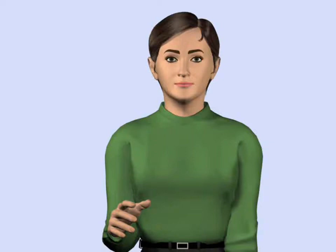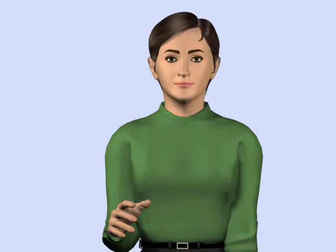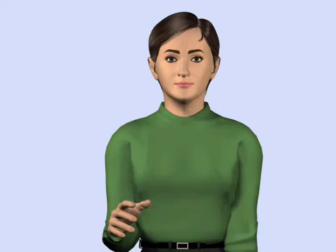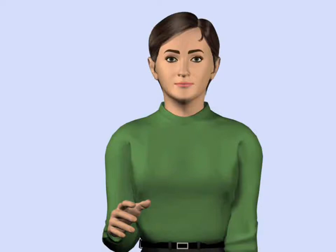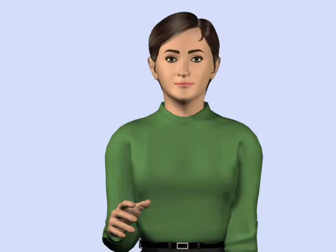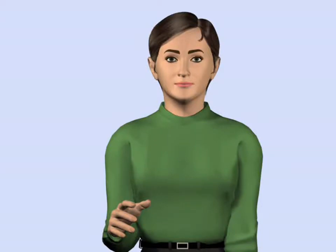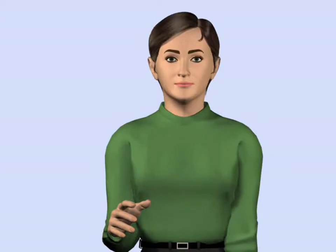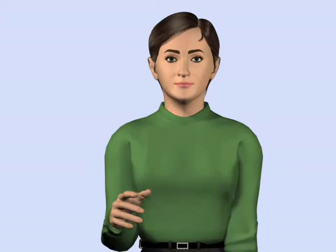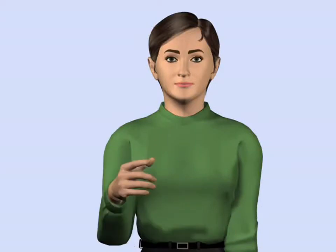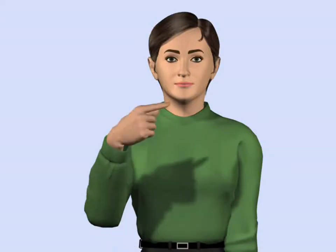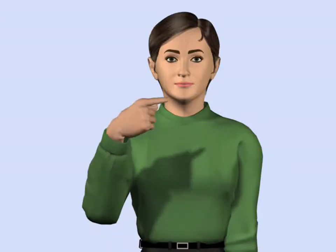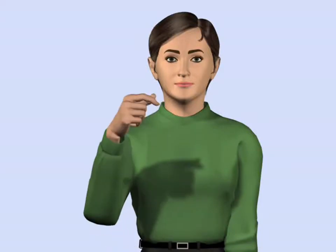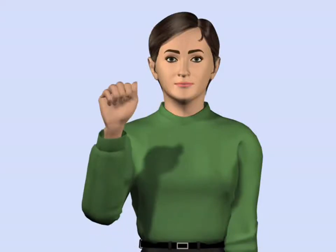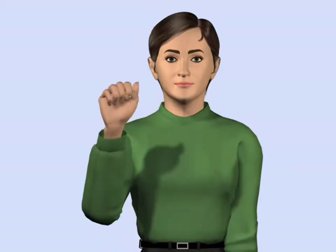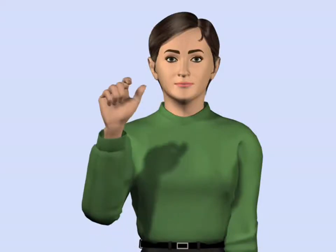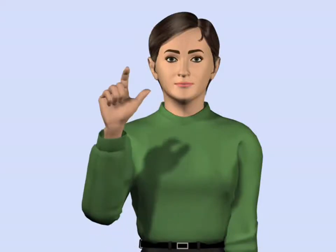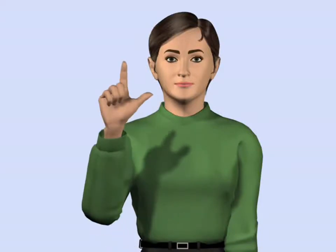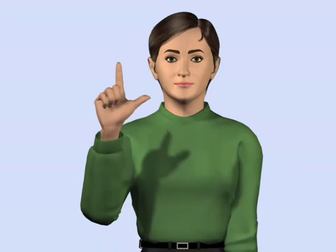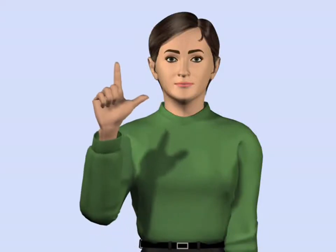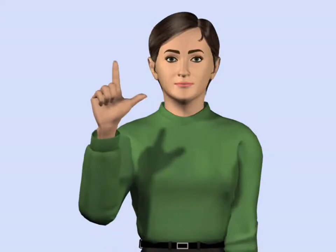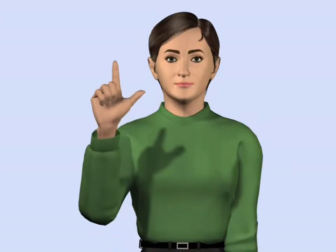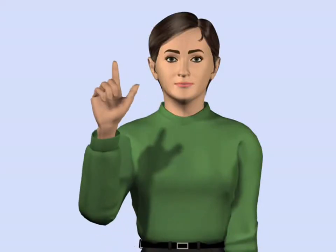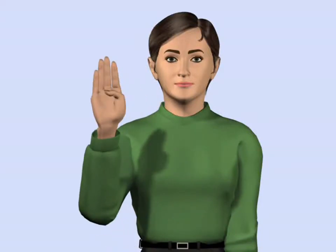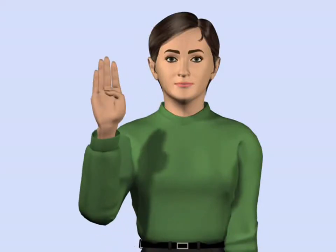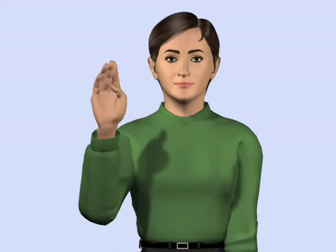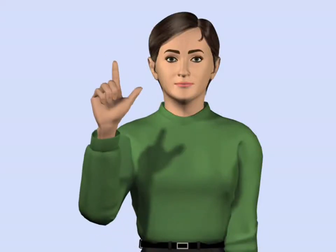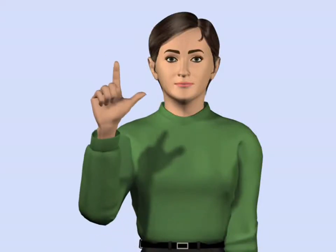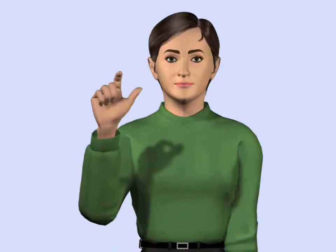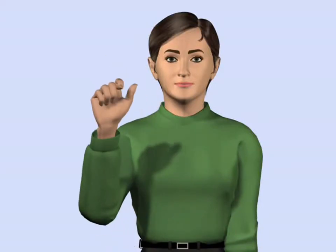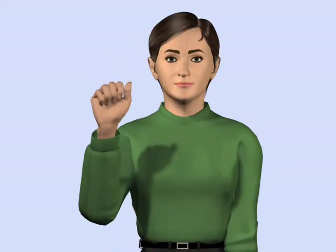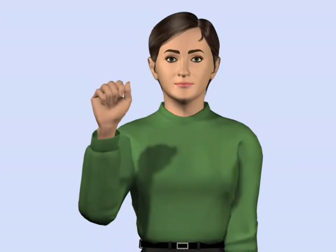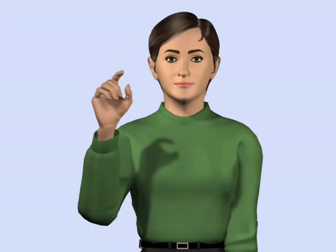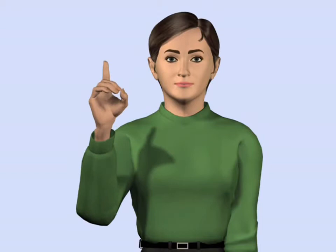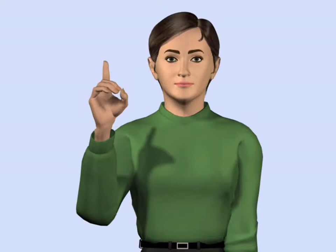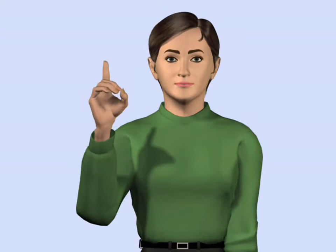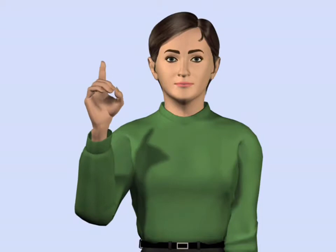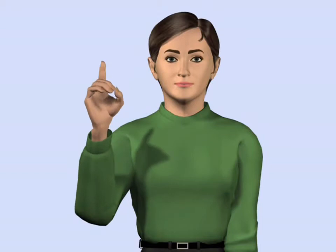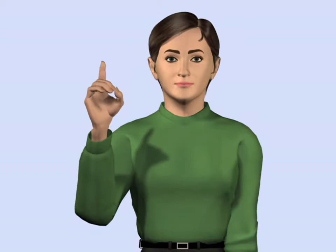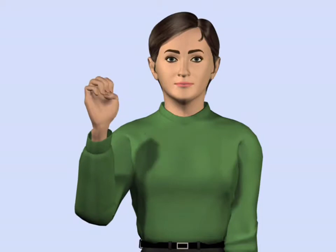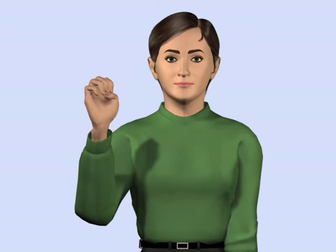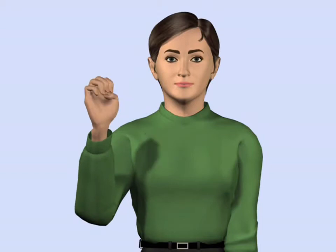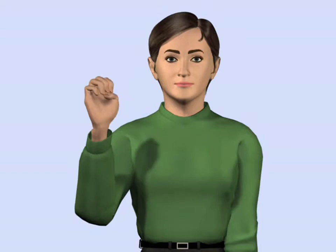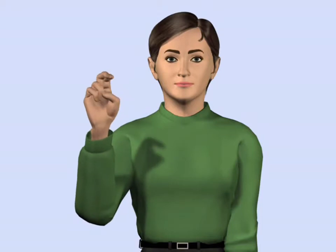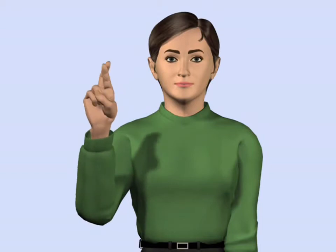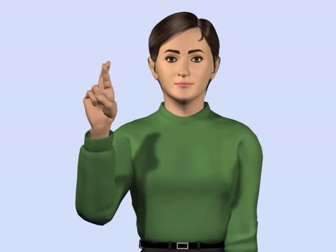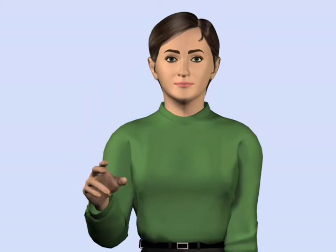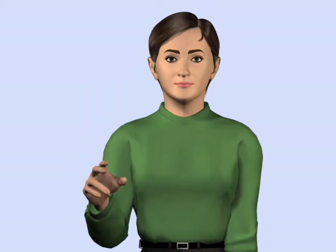gall bladder